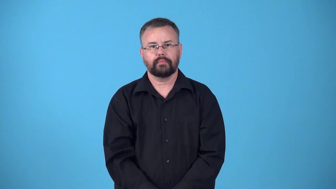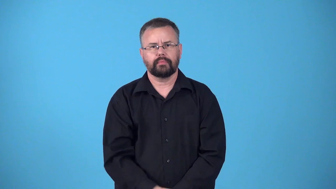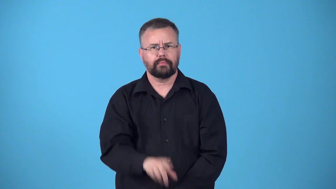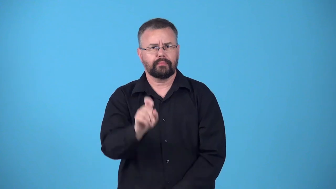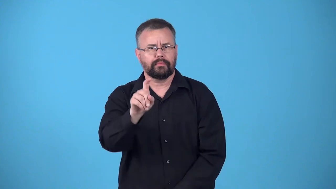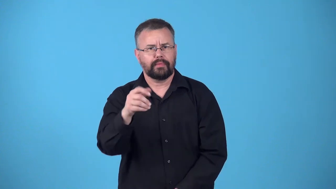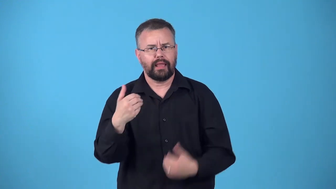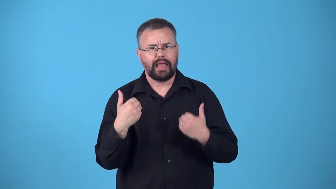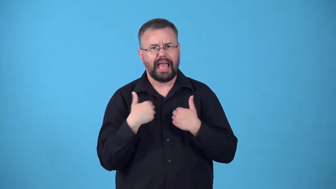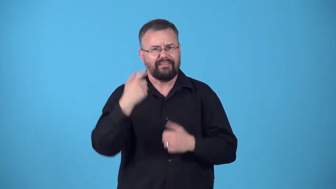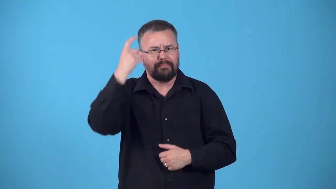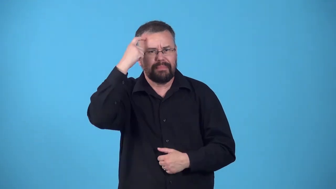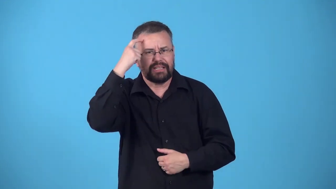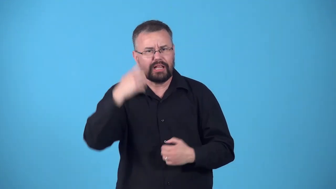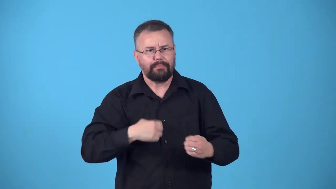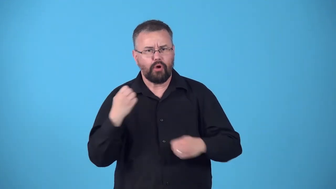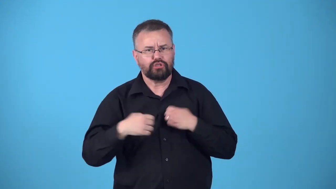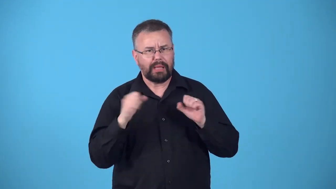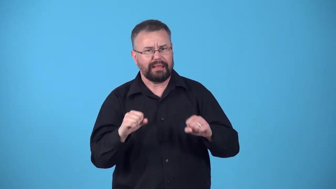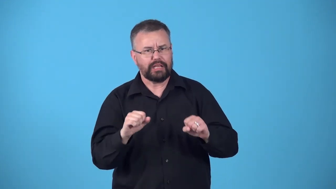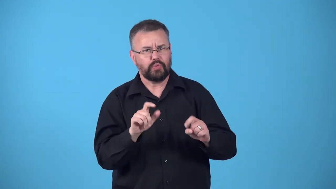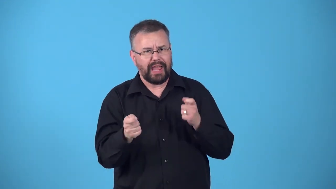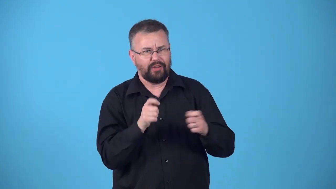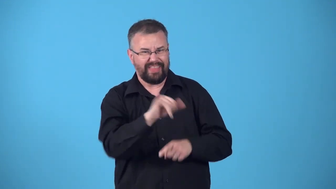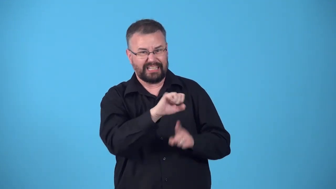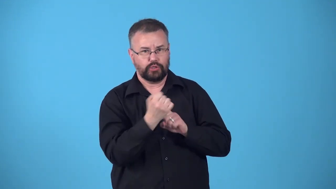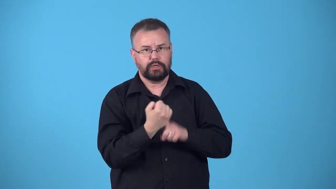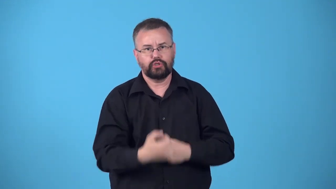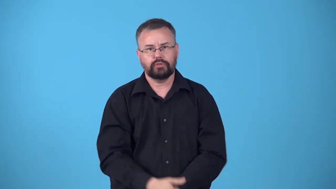gut check